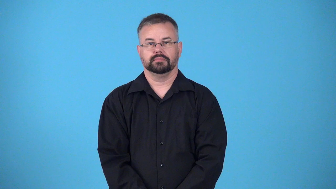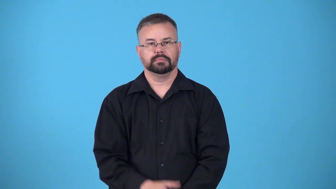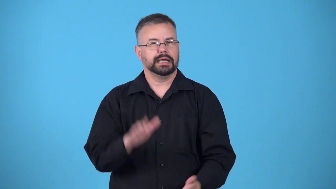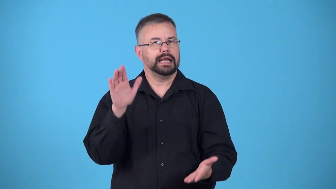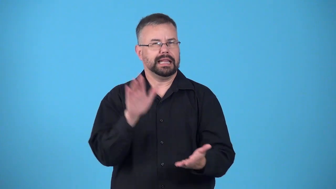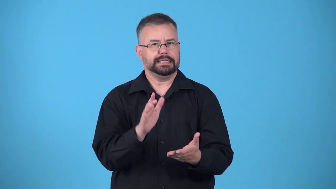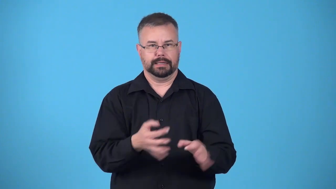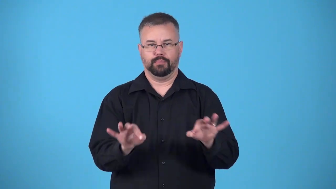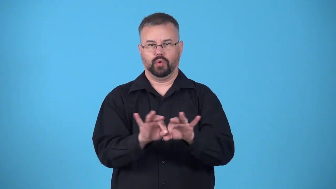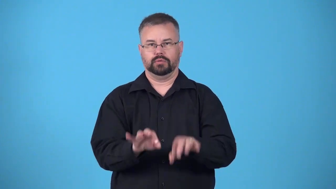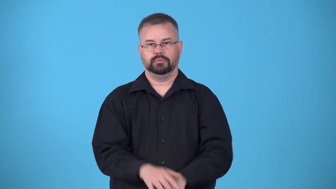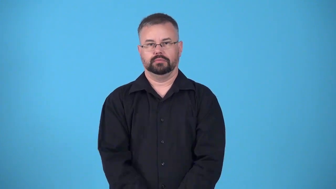secondary importance